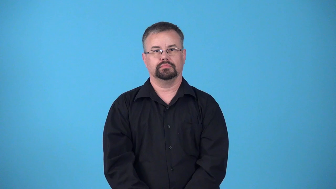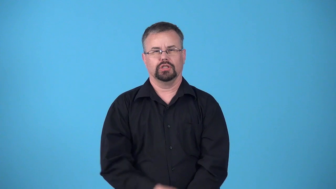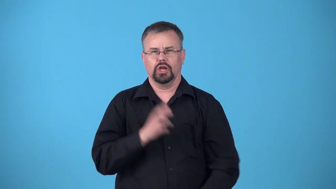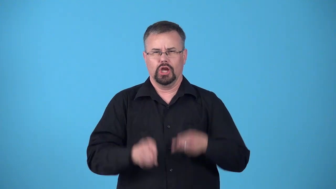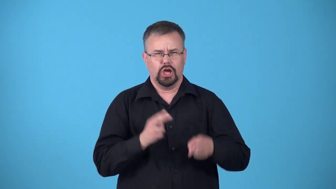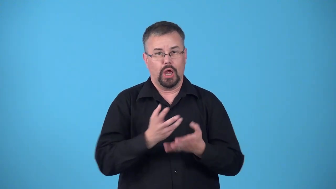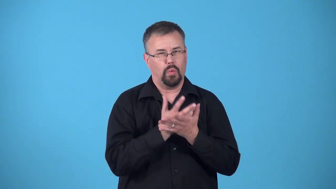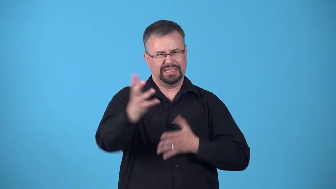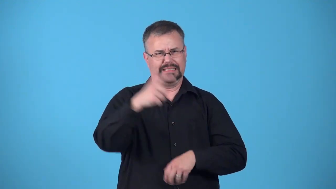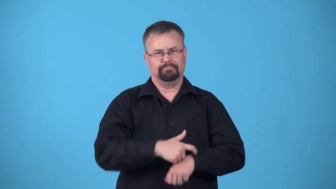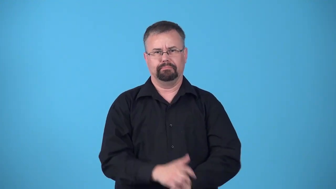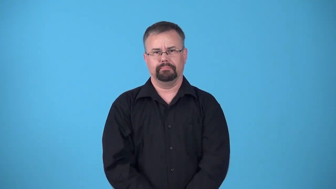i'm not getting any younger